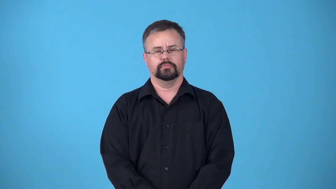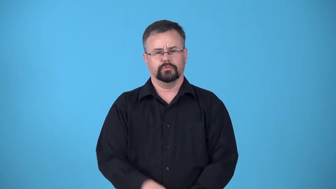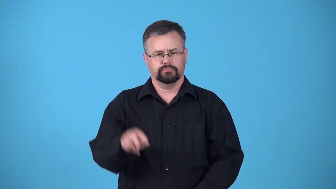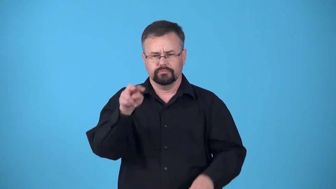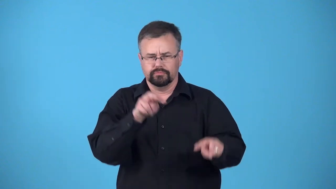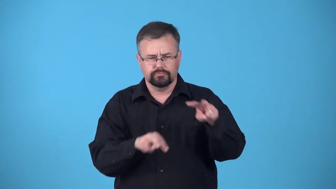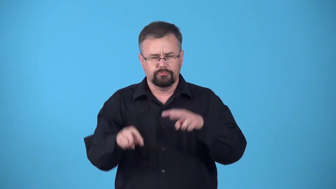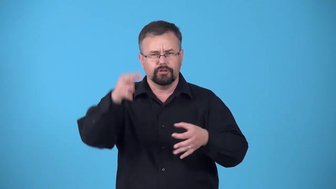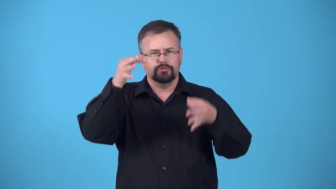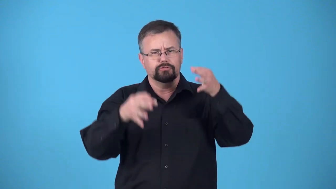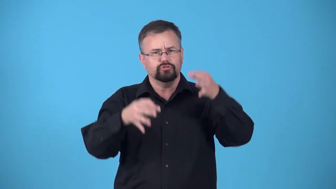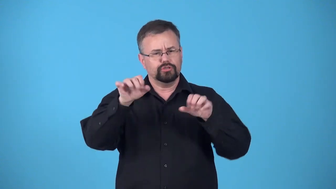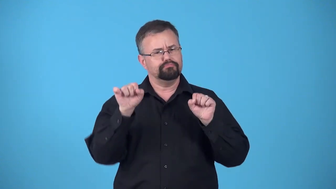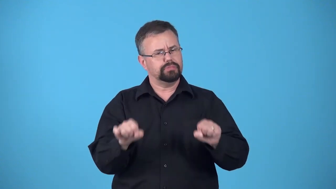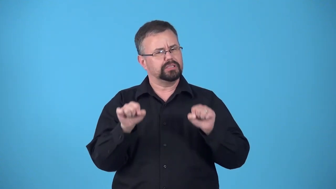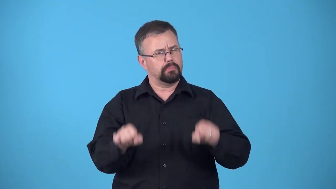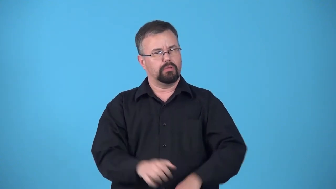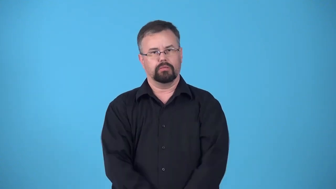calculate